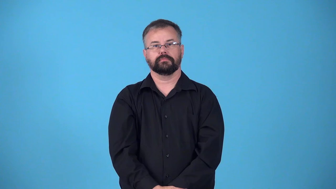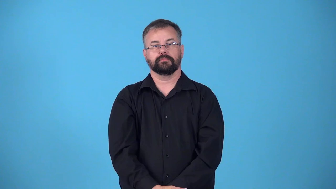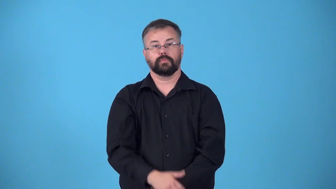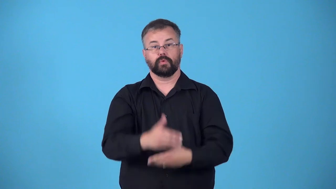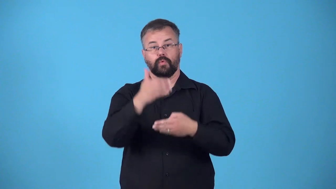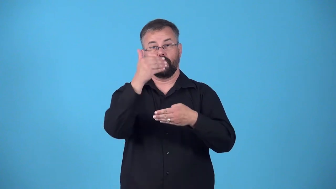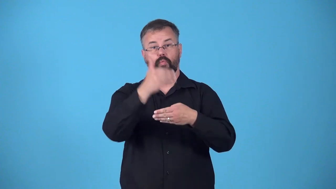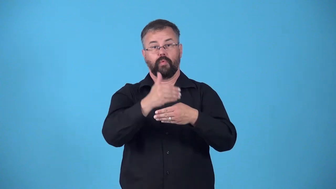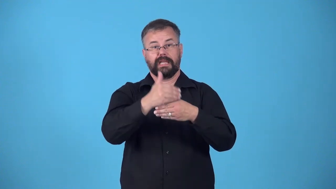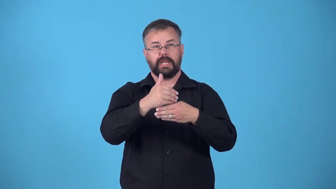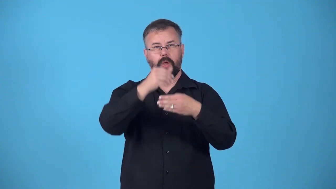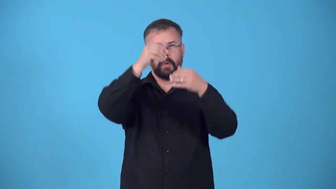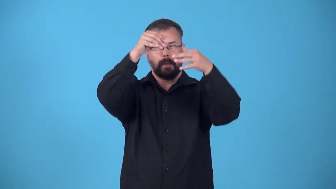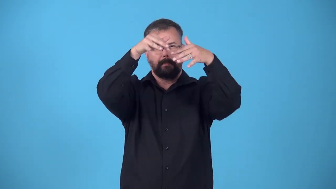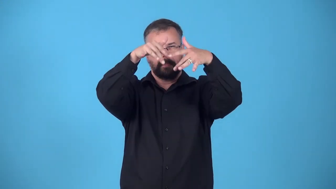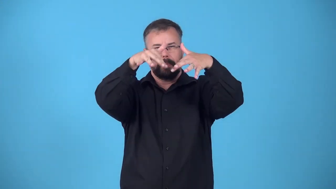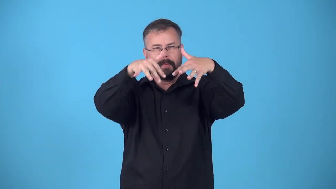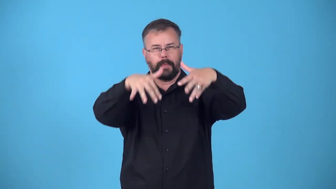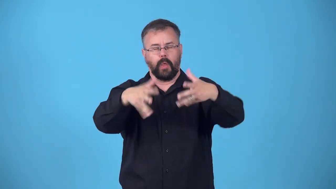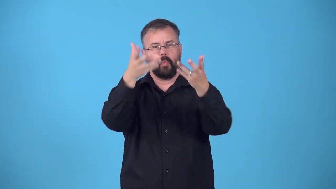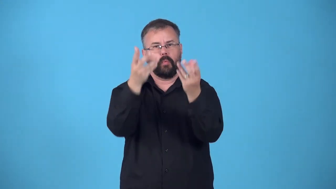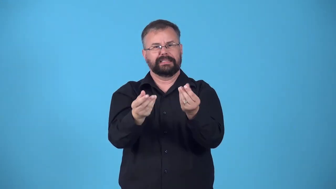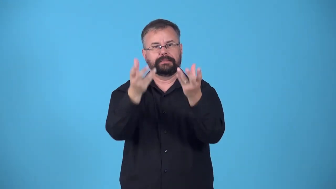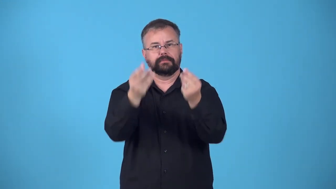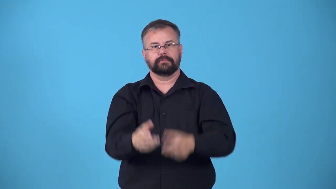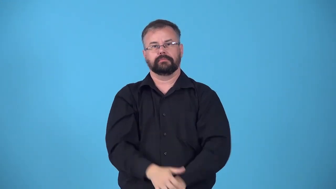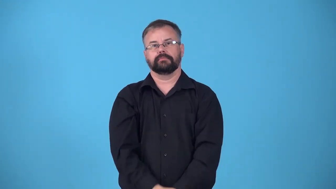fog up, steam up